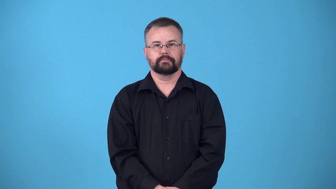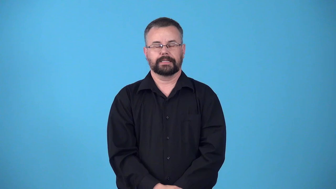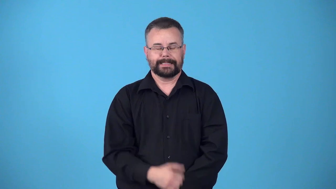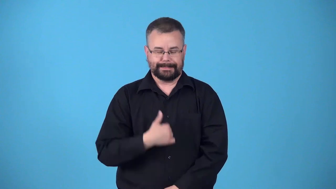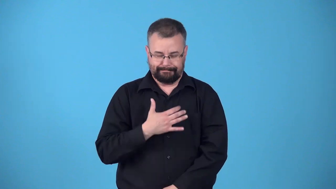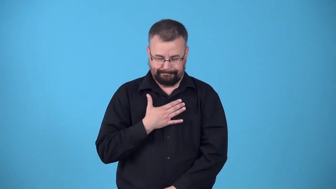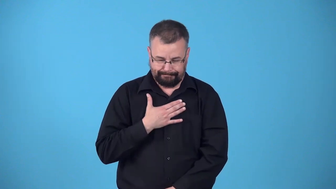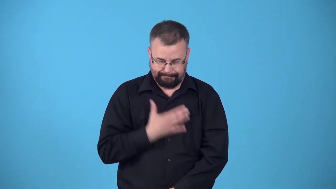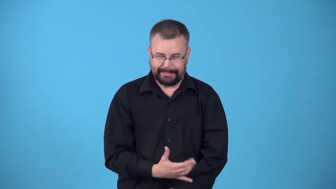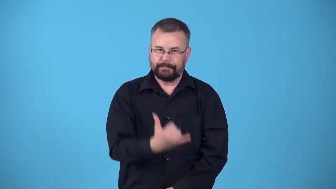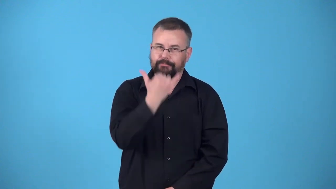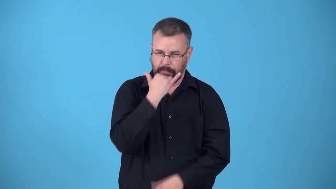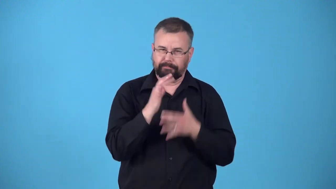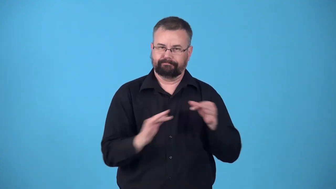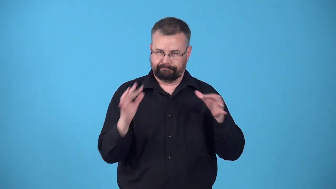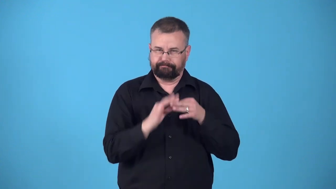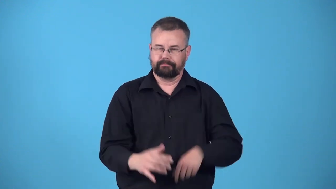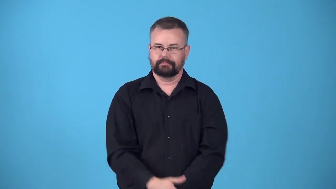eat your words